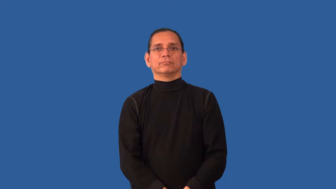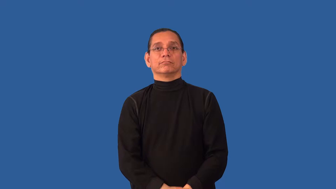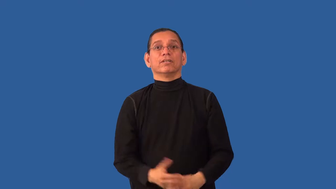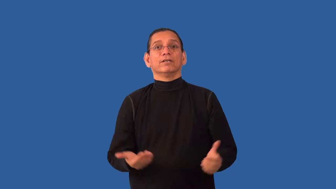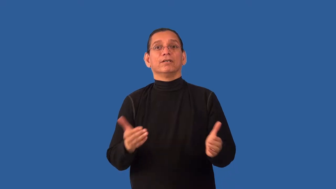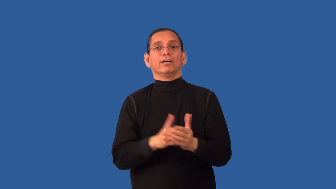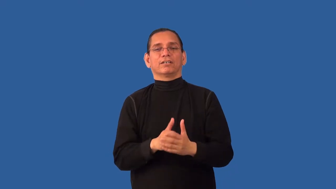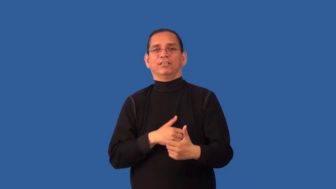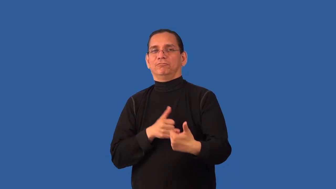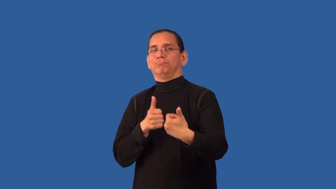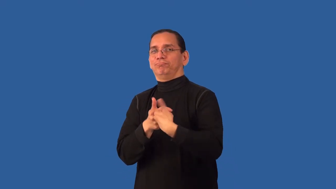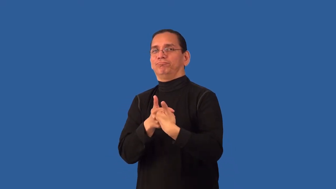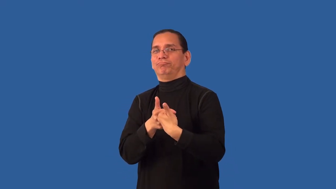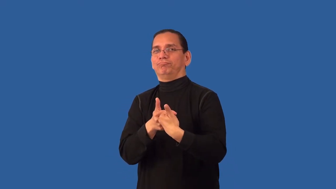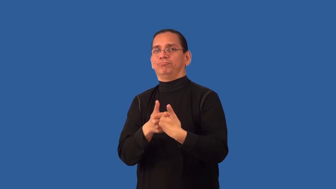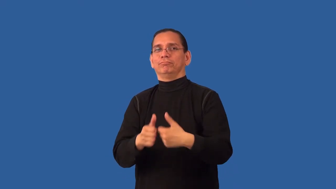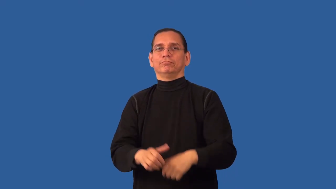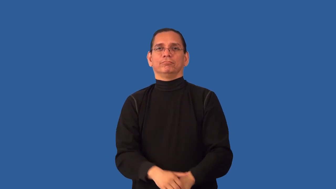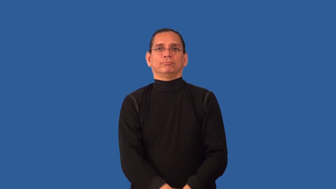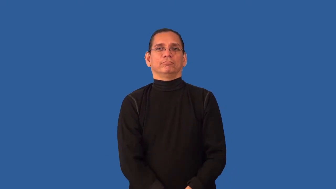rematch